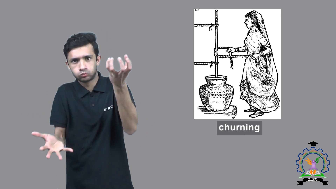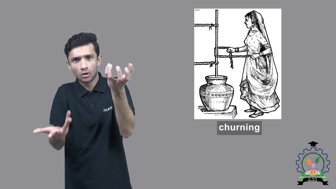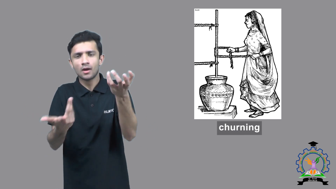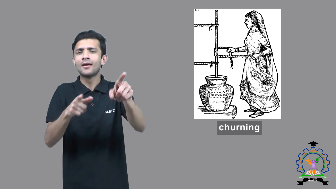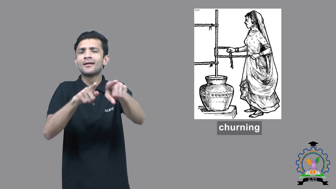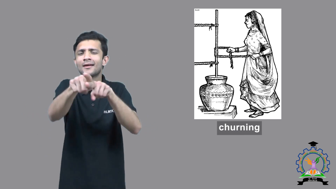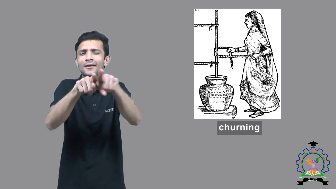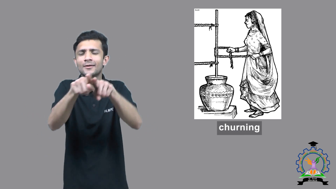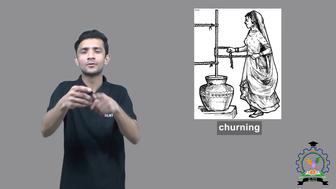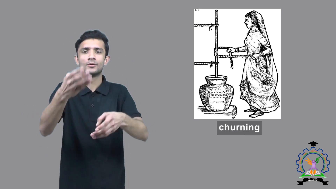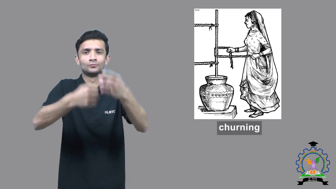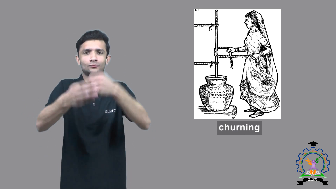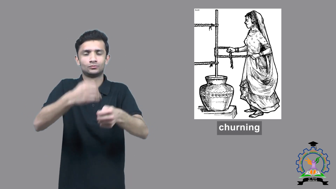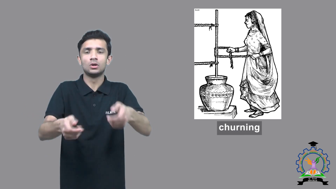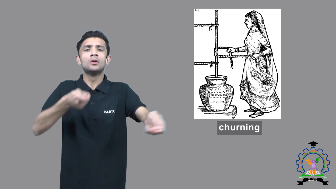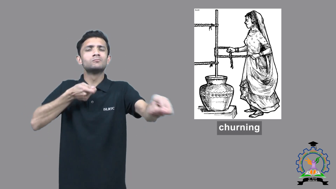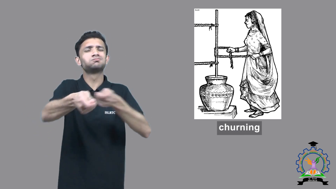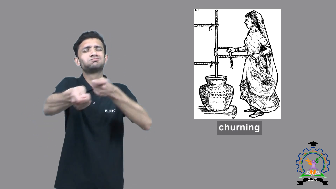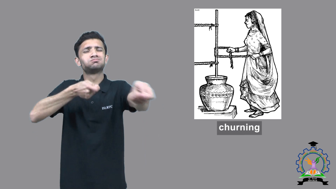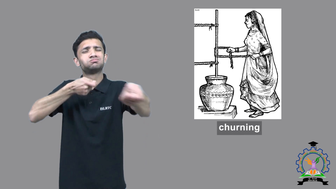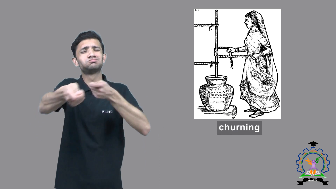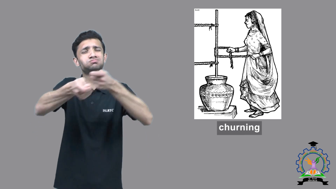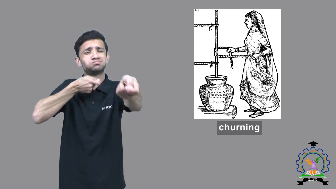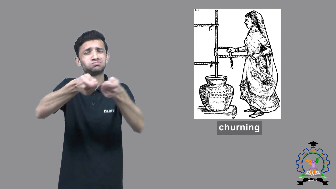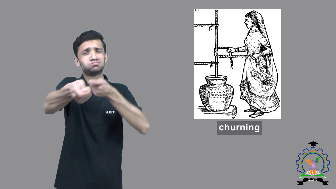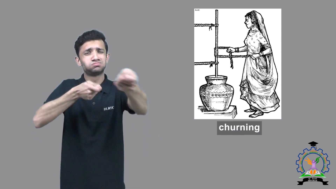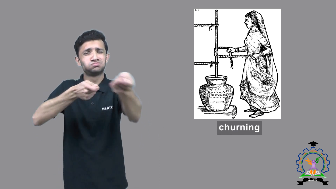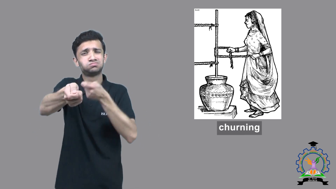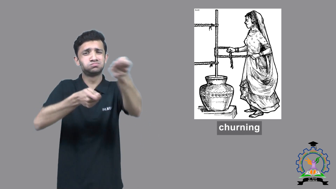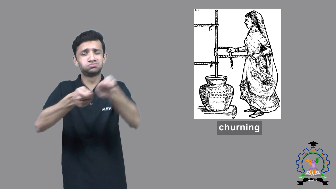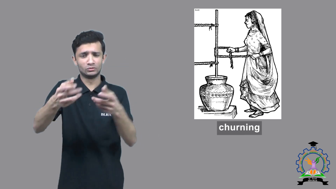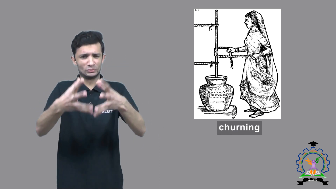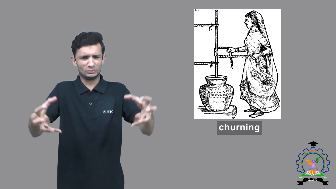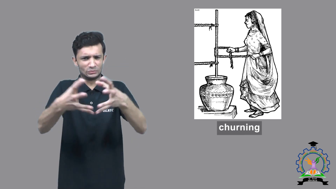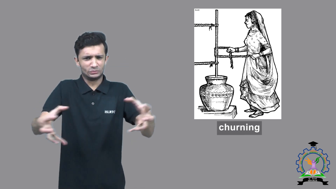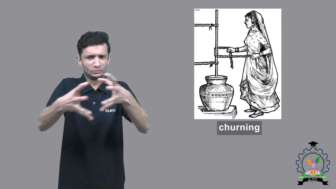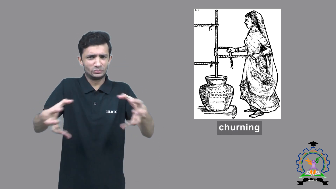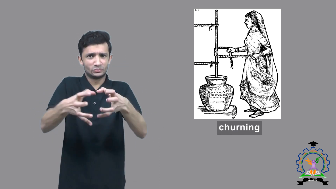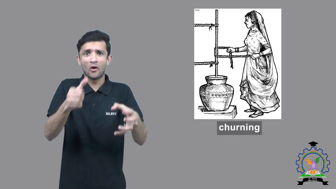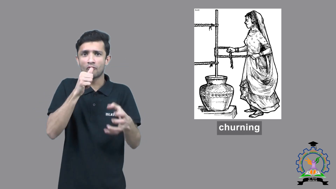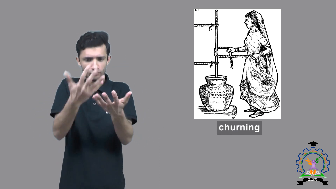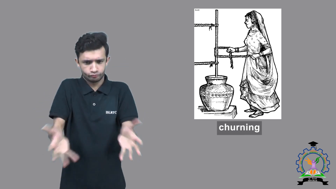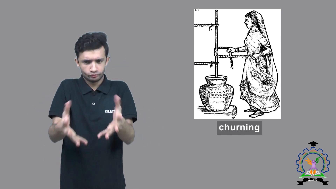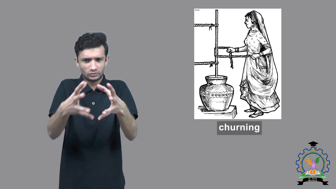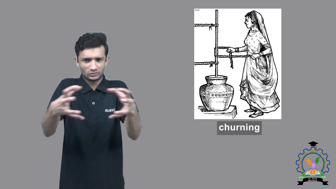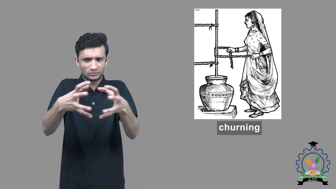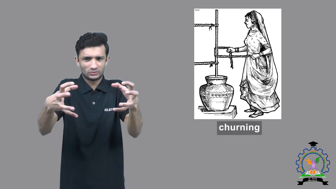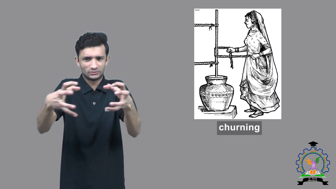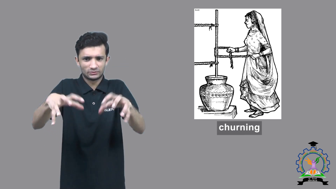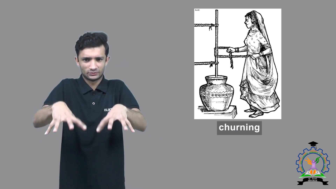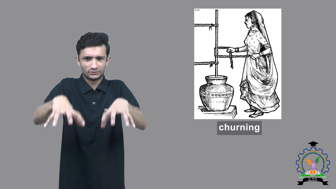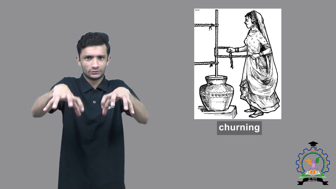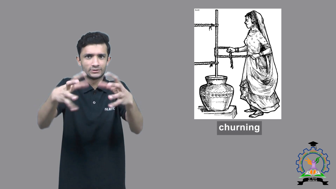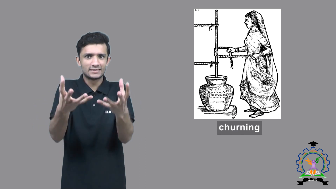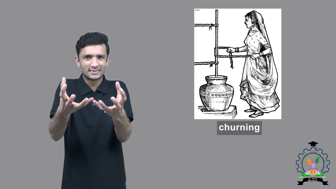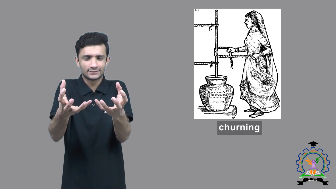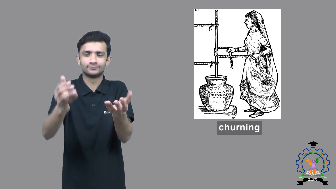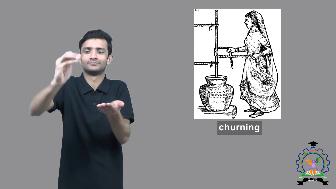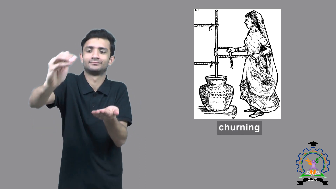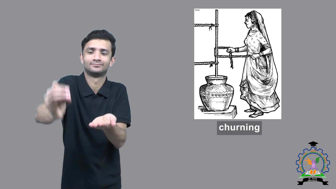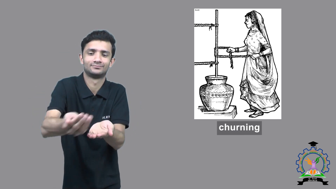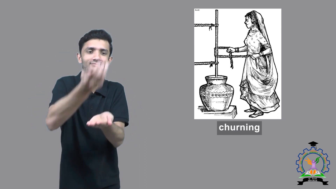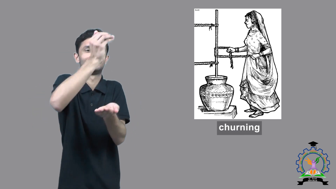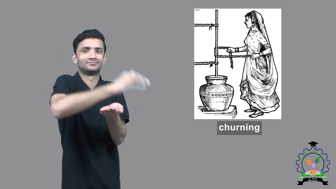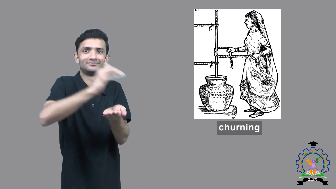churning separation technique